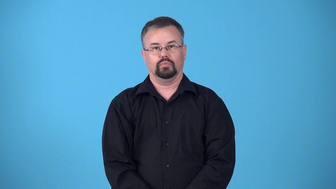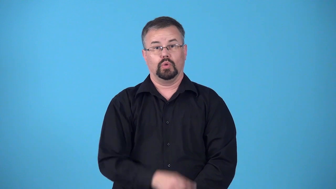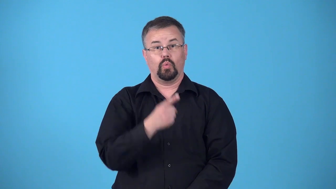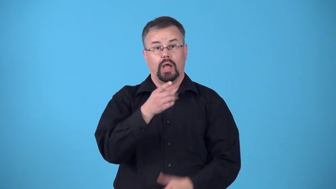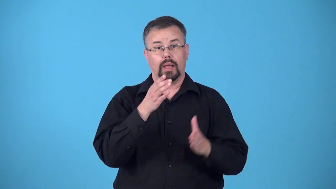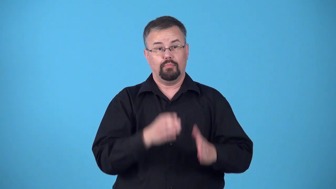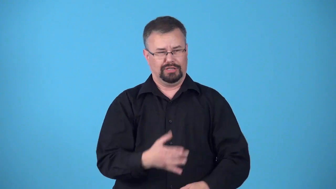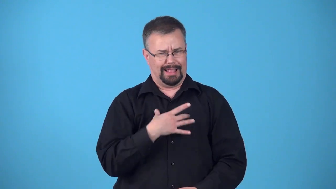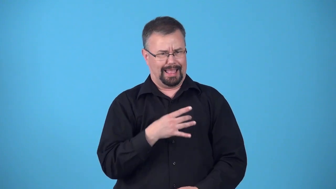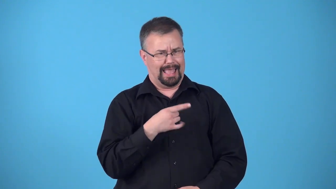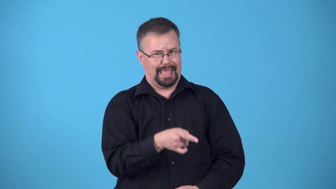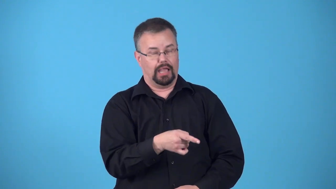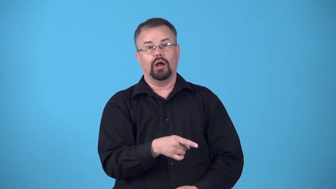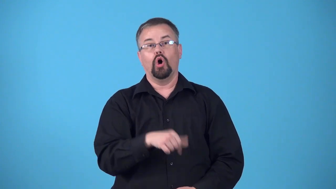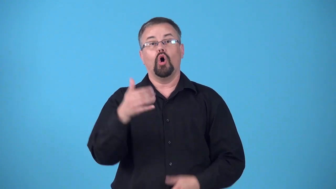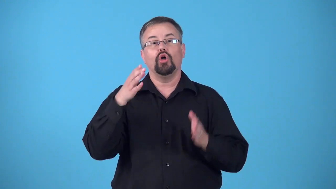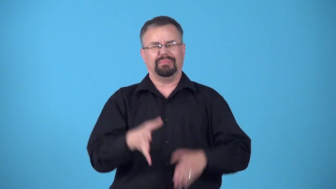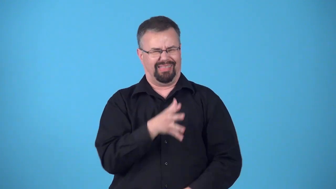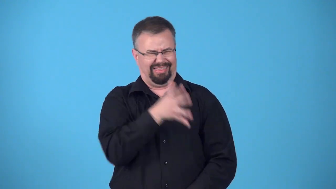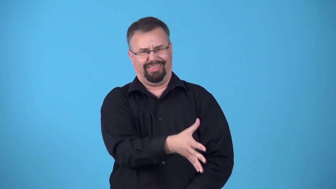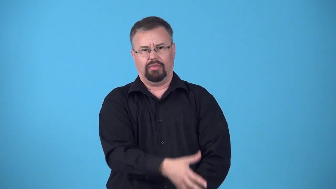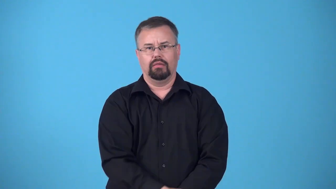one man's meat is another man's poison